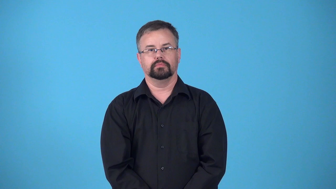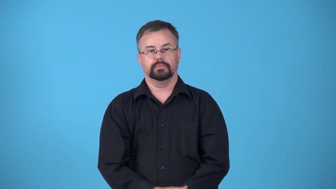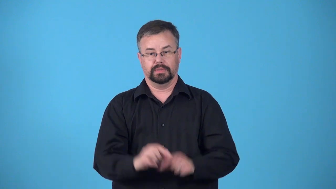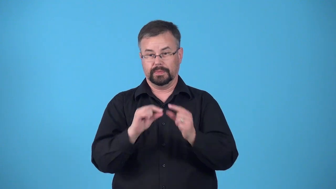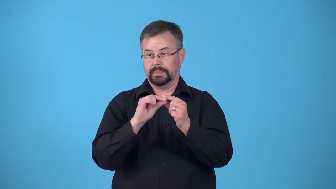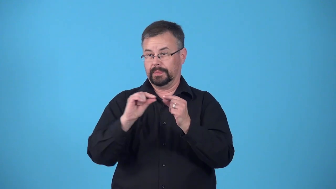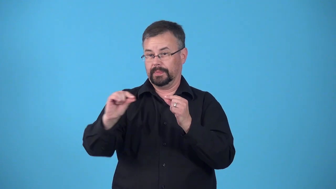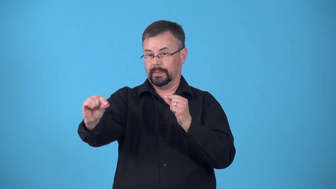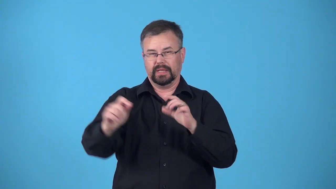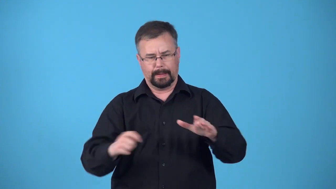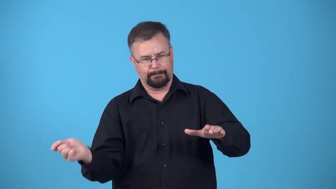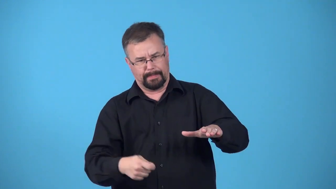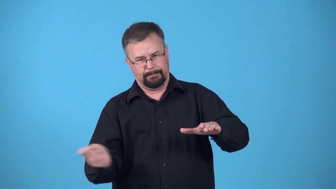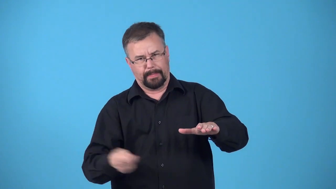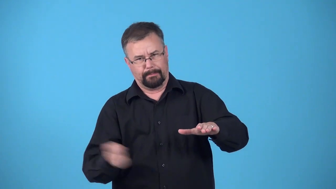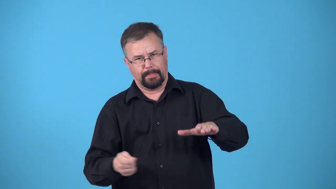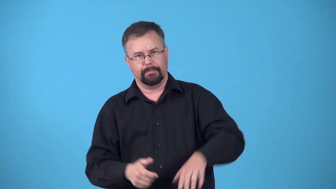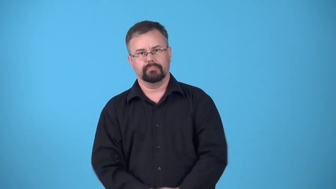cane,switch-hit with thin stick